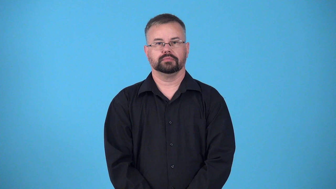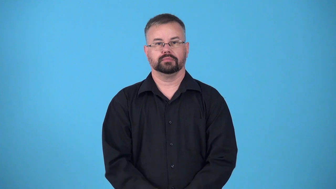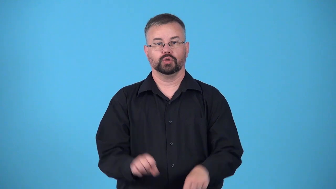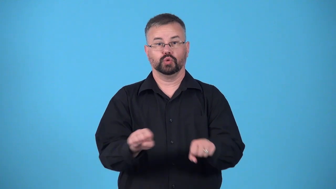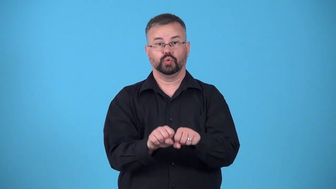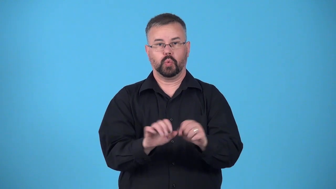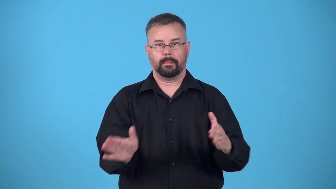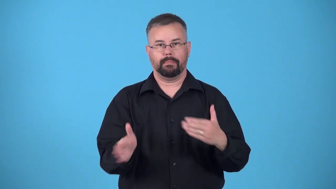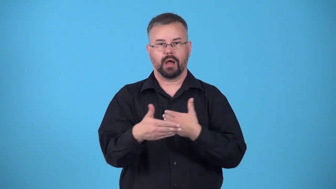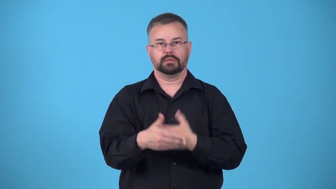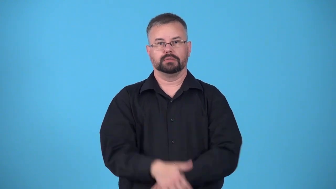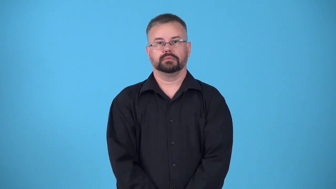shoebox-shoes